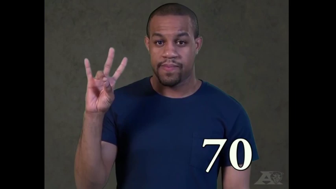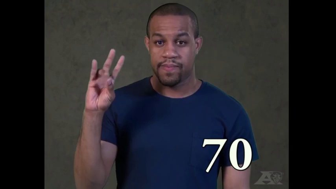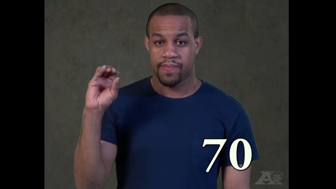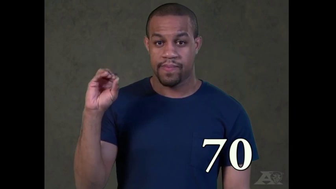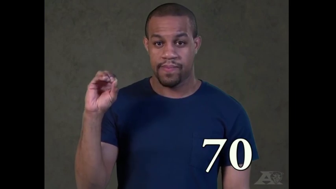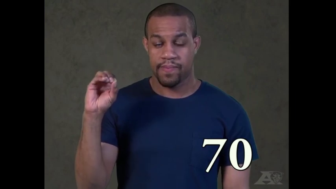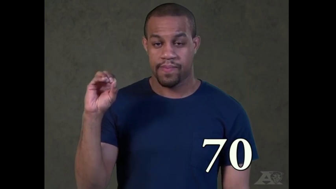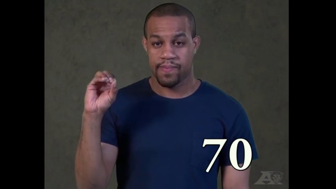seventy